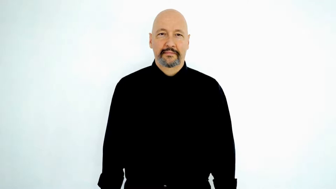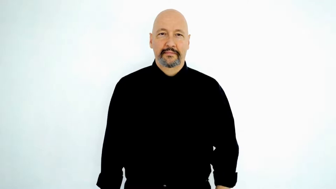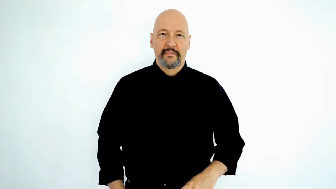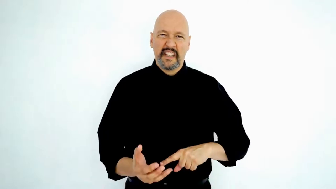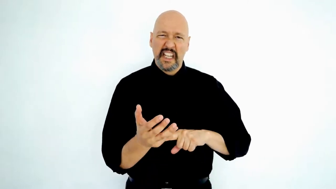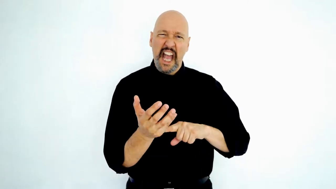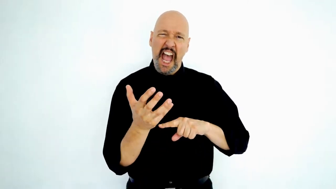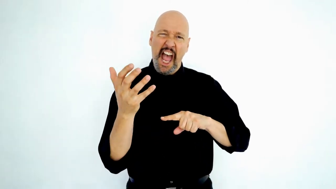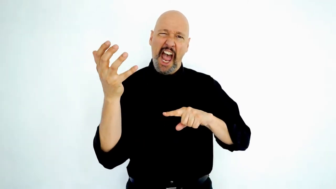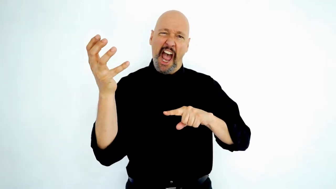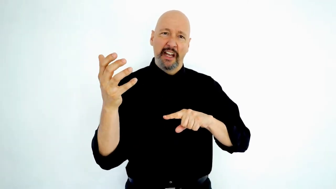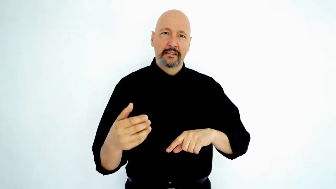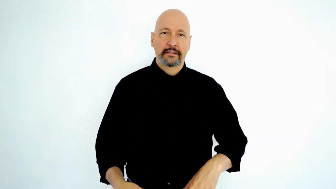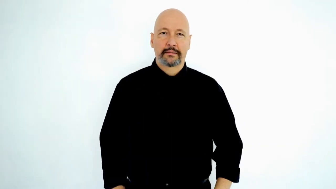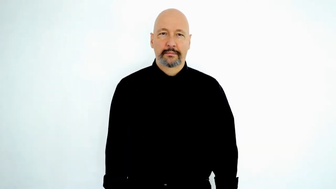ARMADILLO-[screaming-hairy-armadillo]-[protologism]